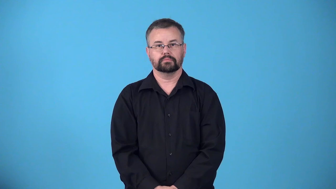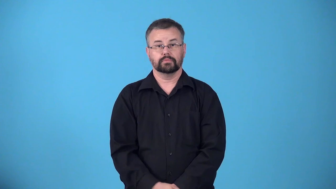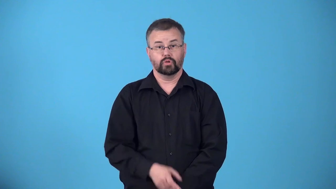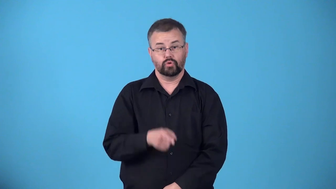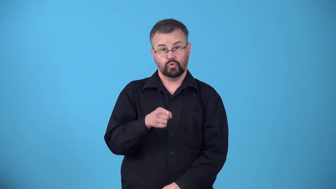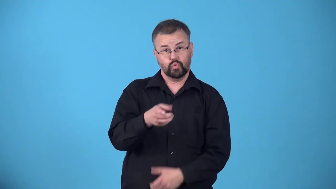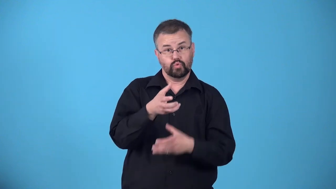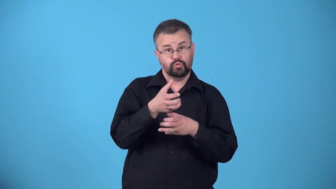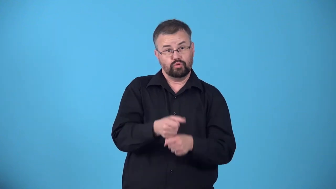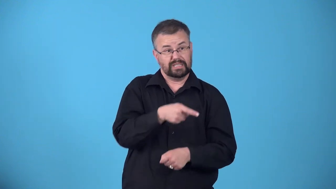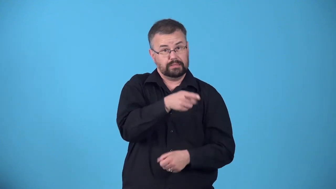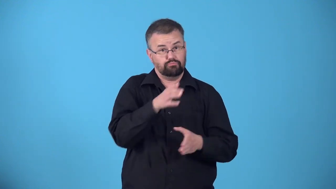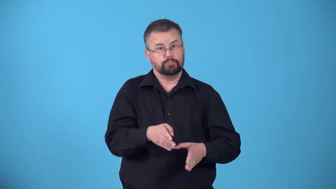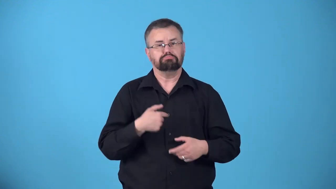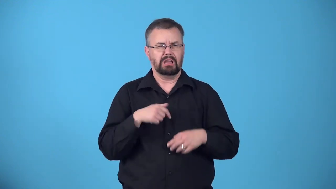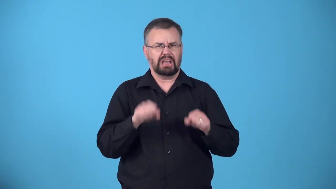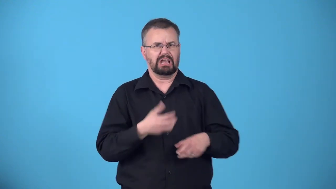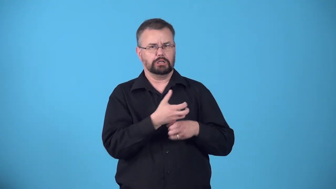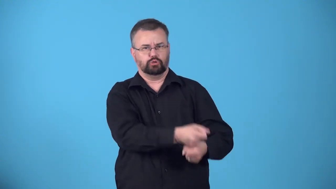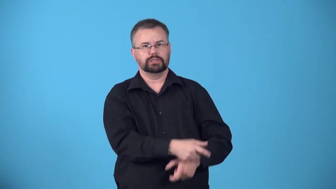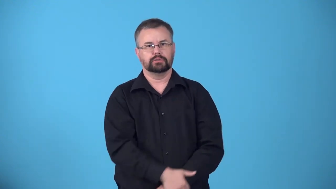any friend of yours is a friend of mine